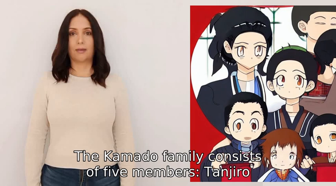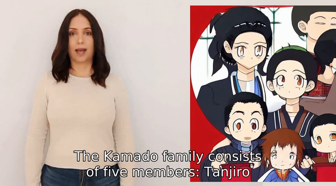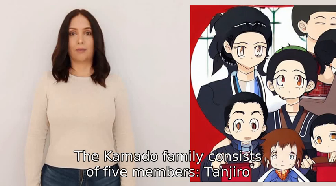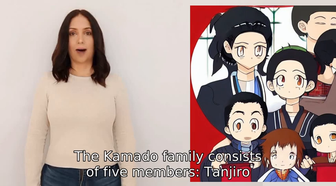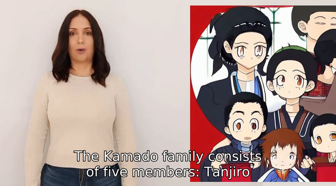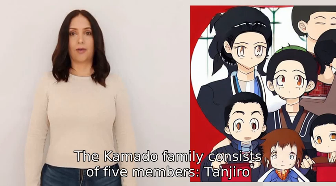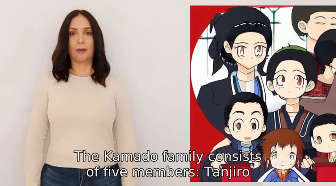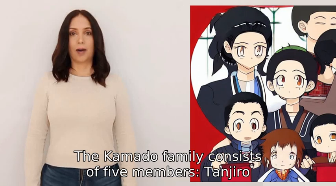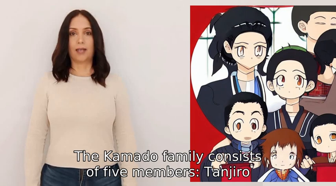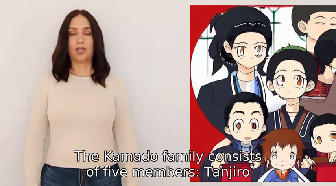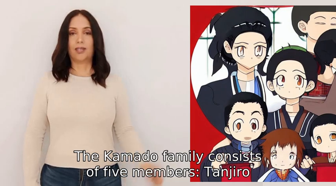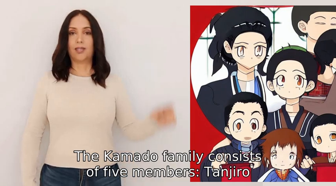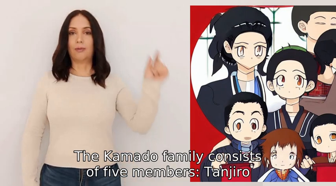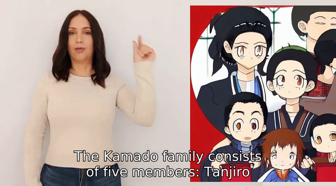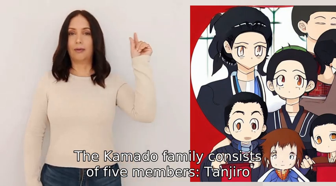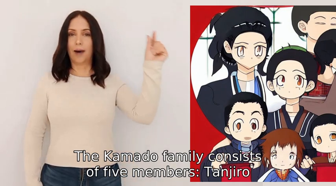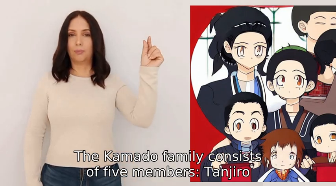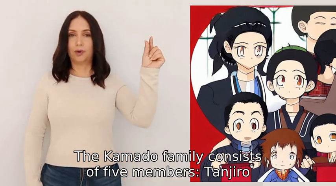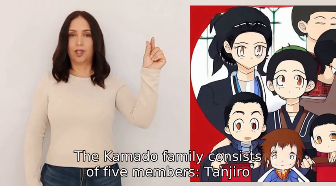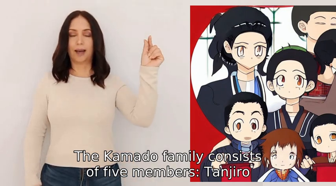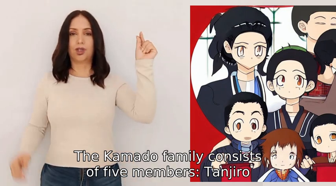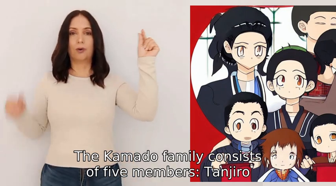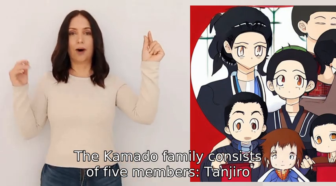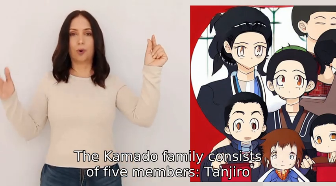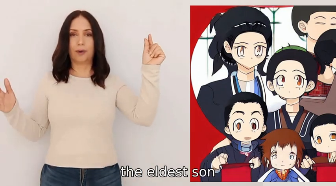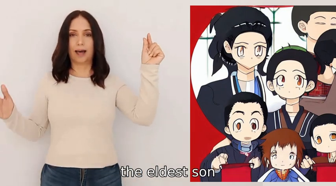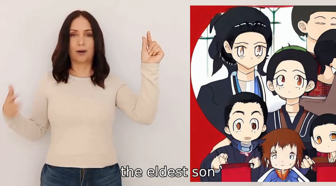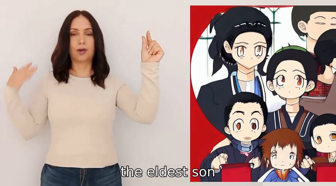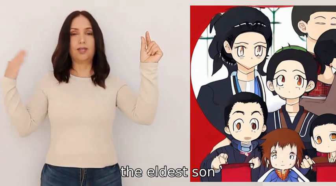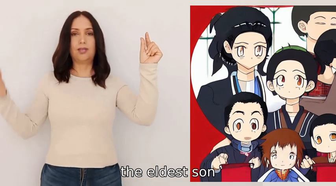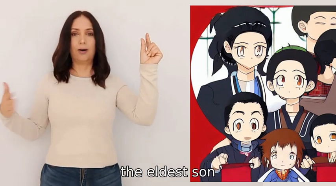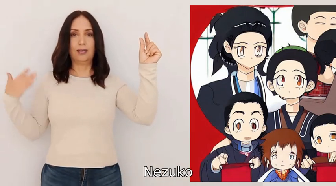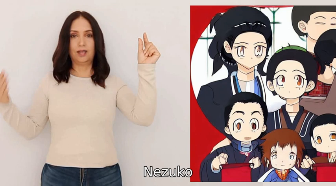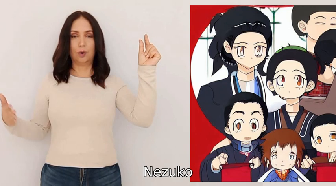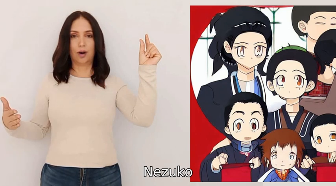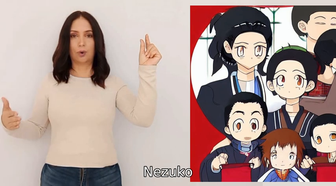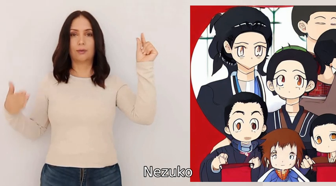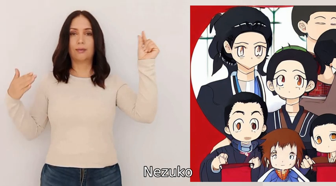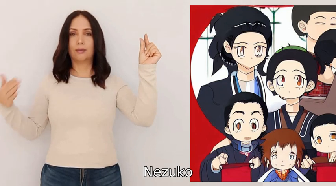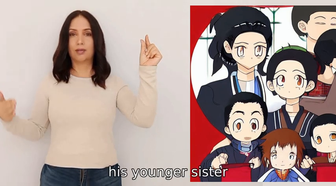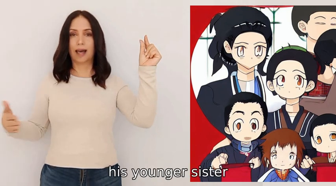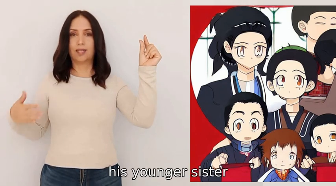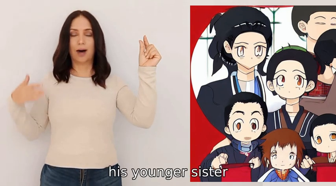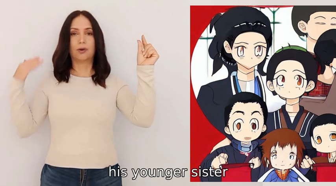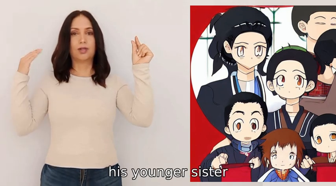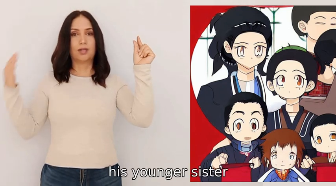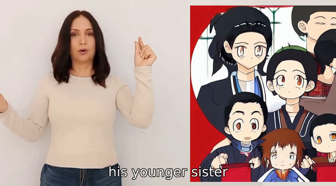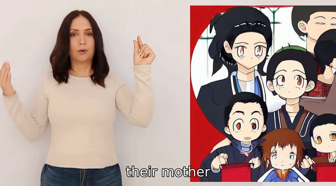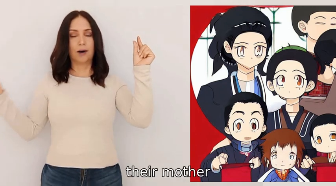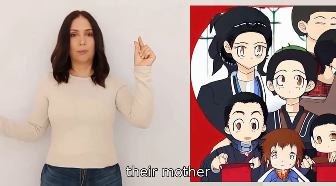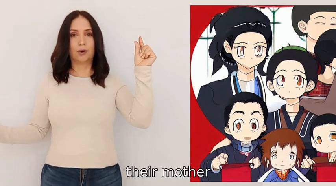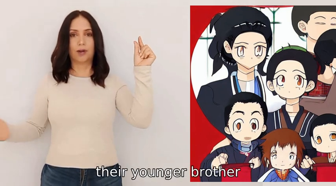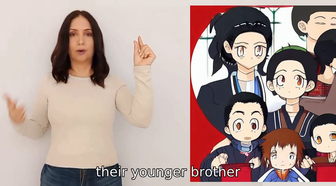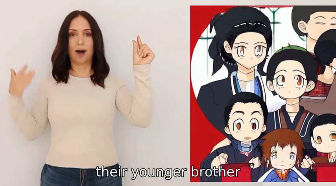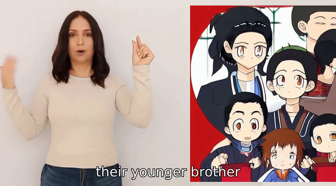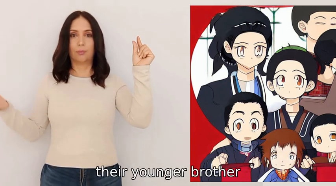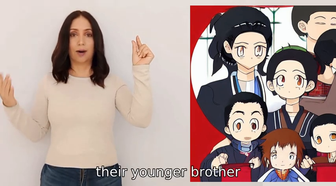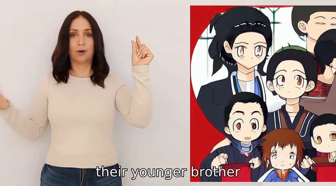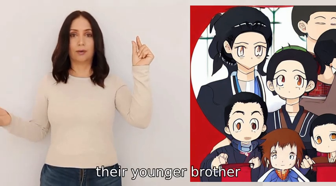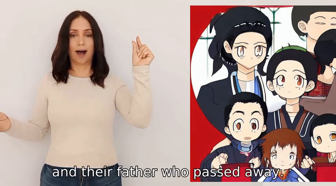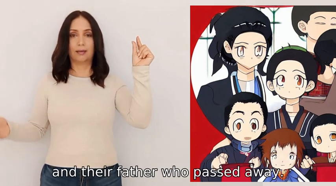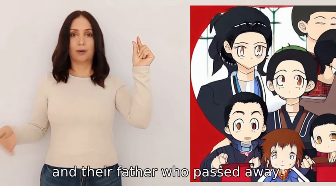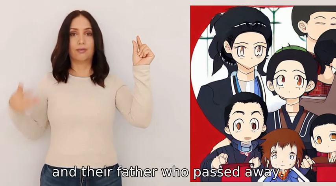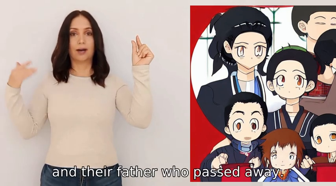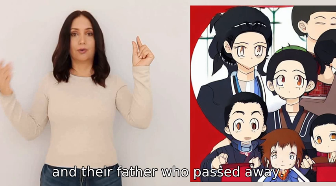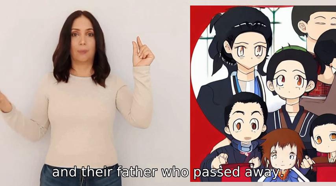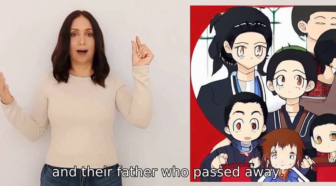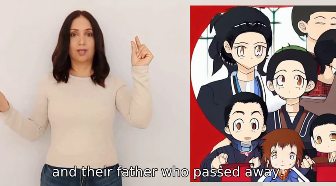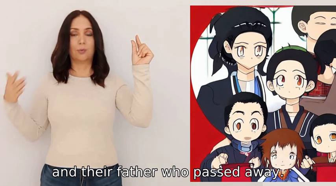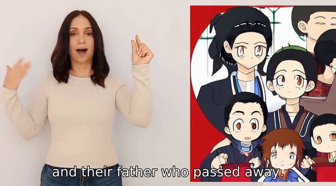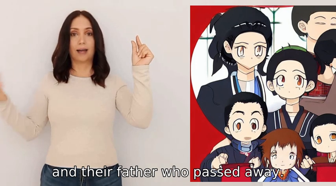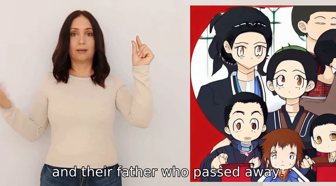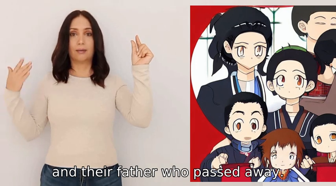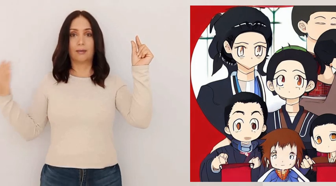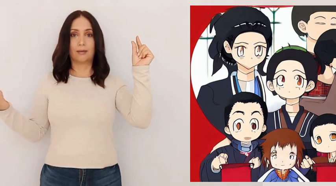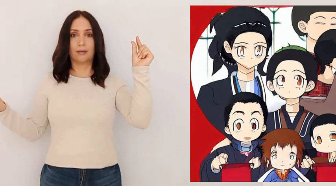Who are the members of the Kamado family?